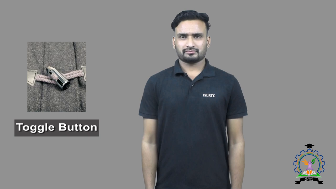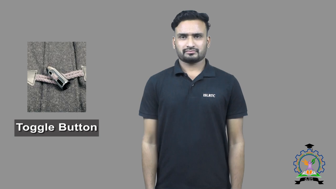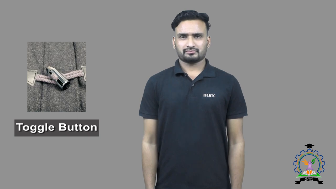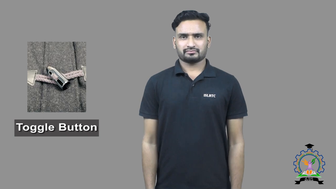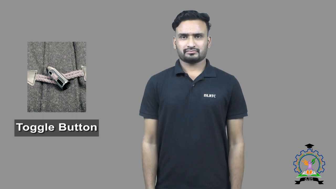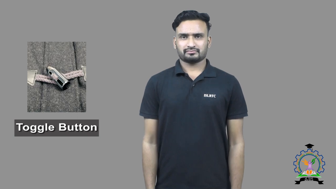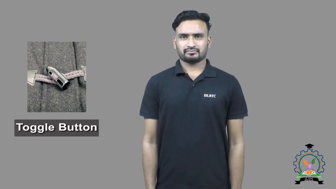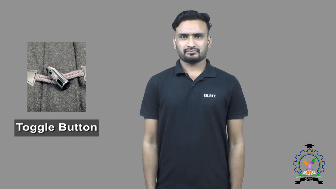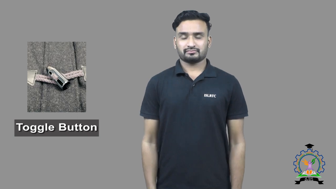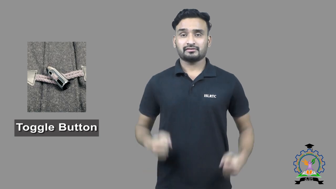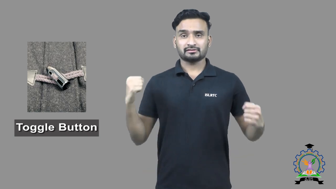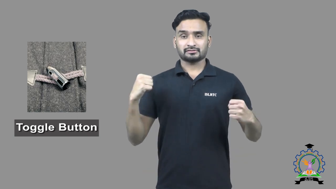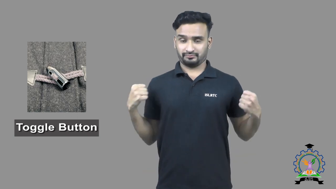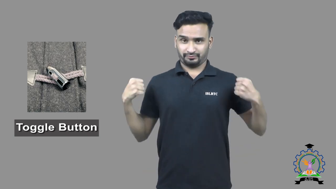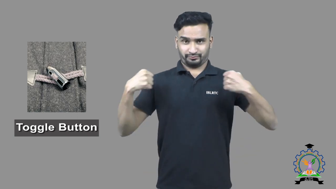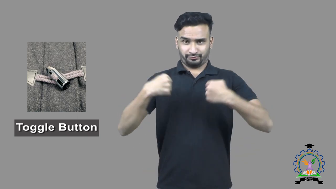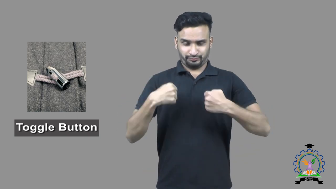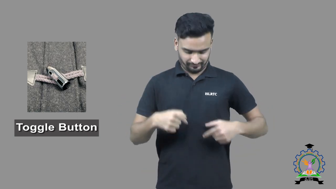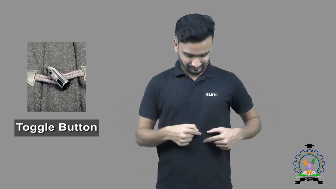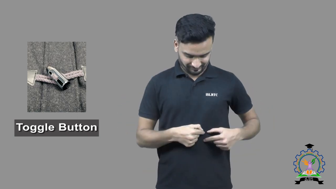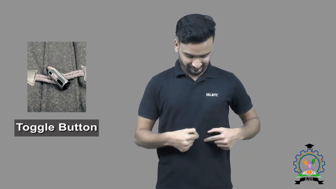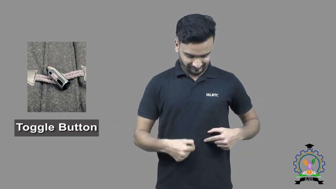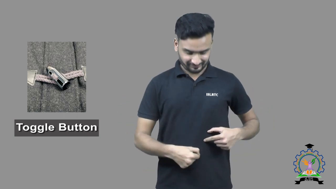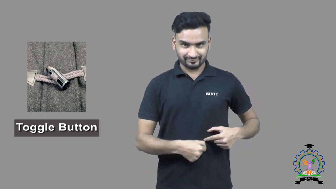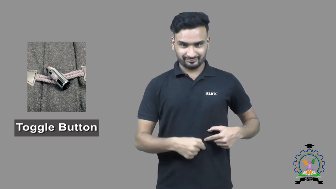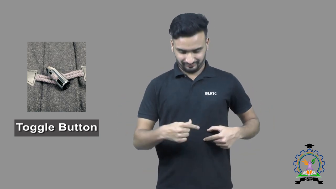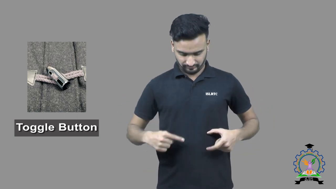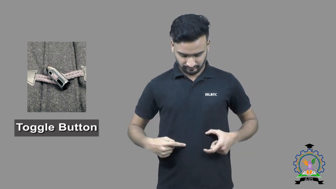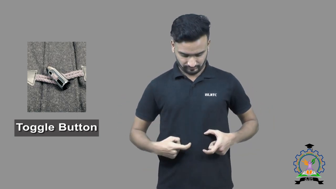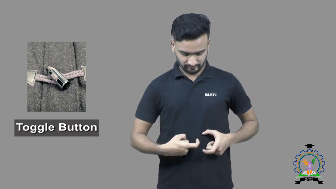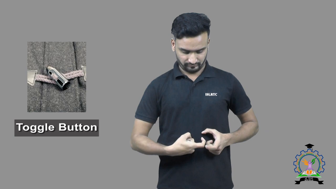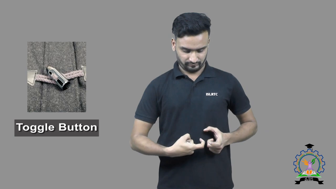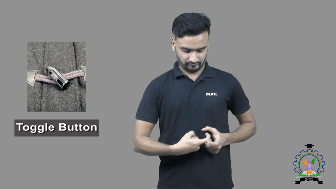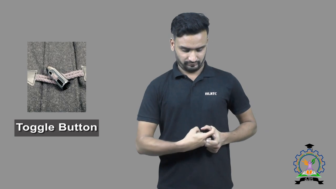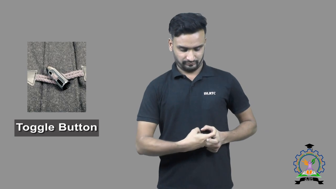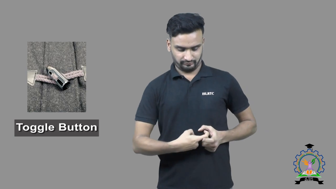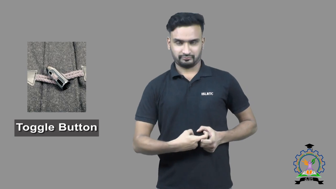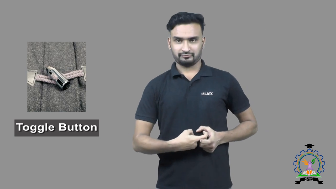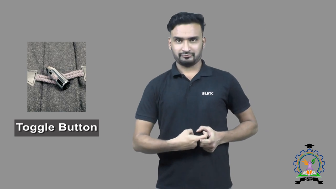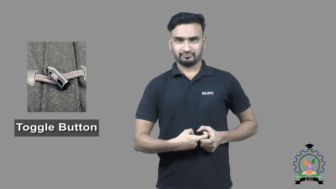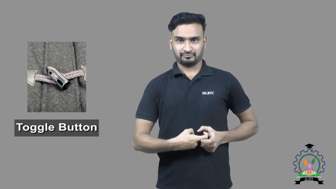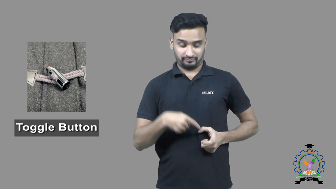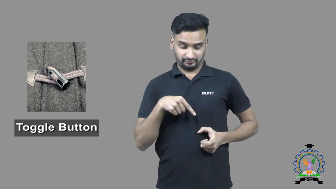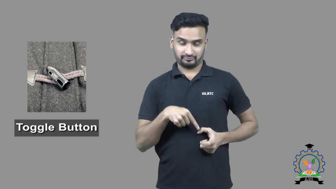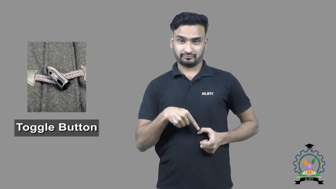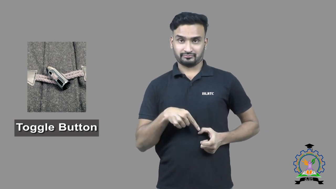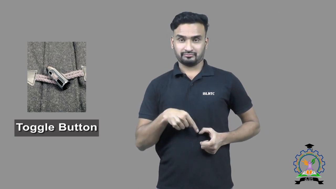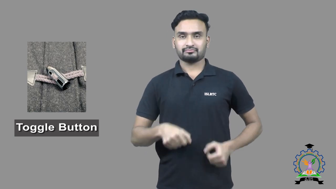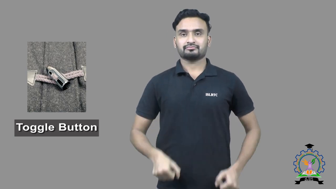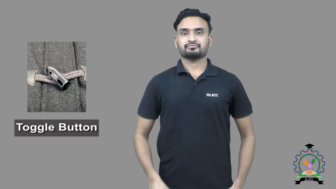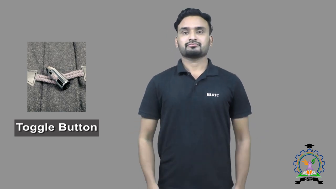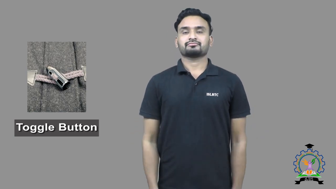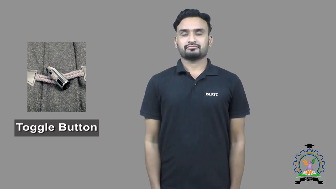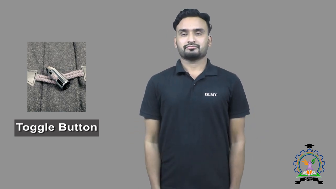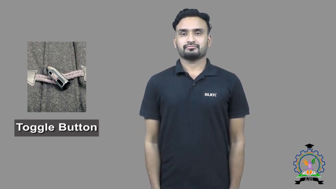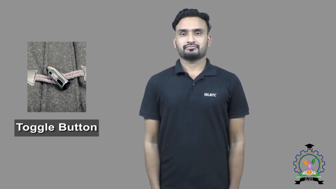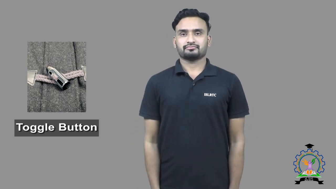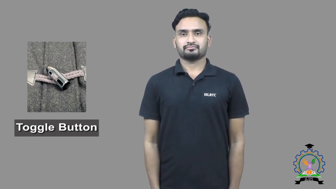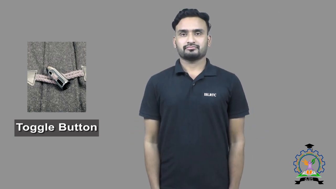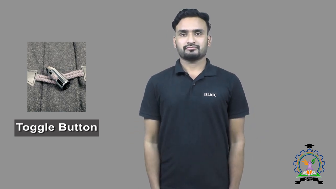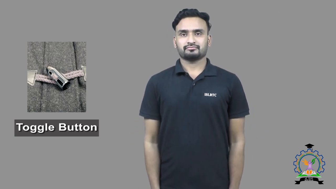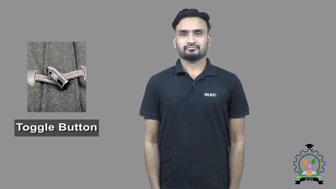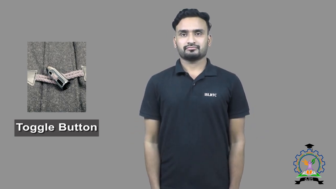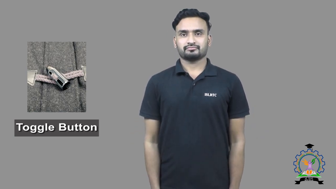Toggle Button